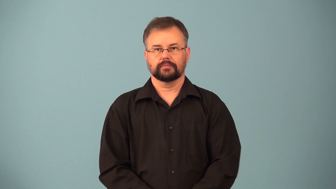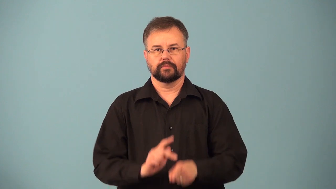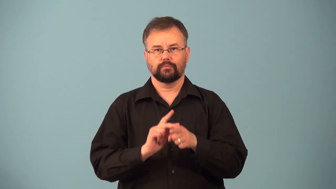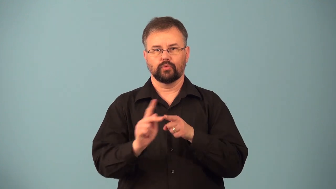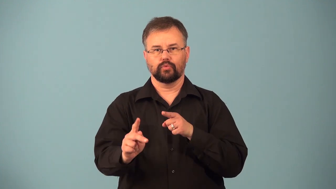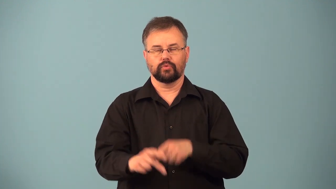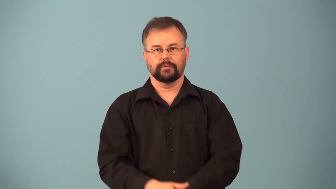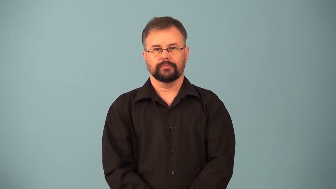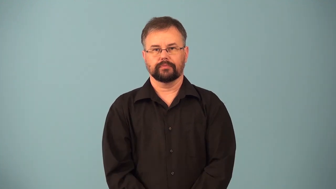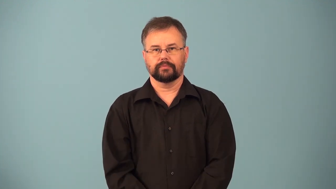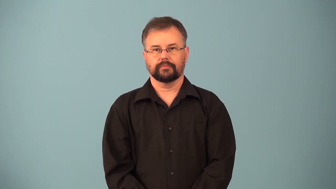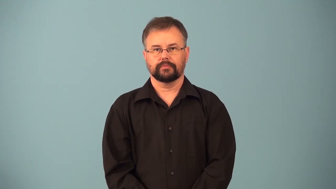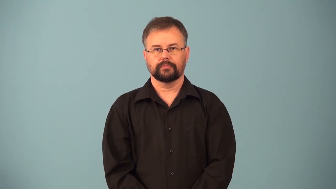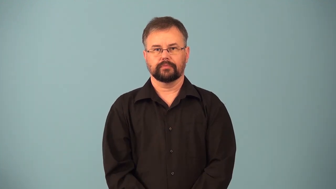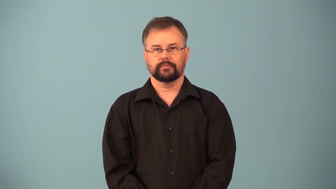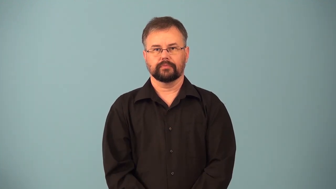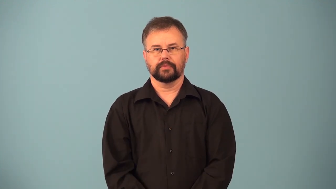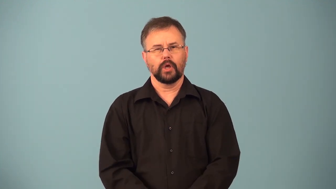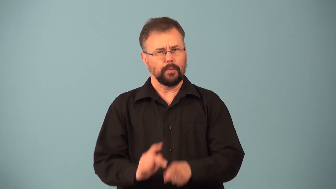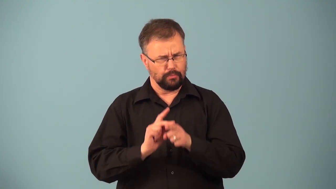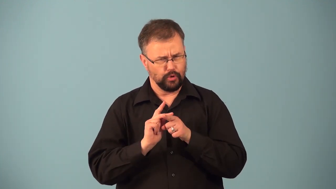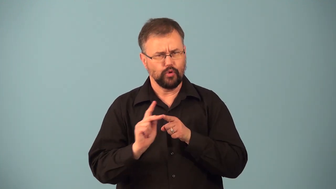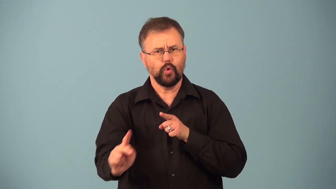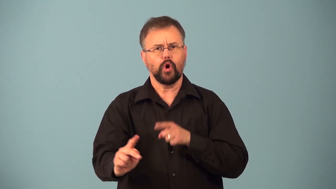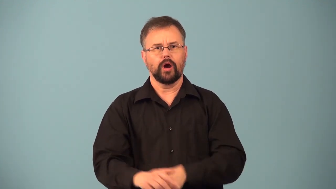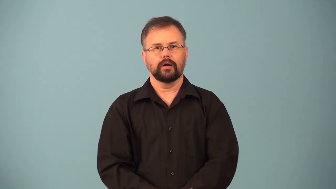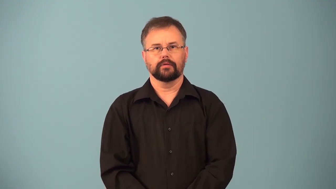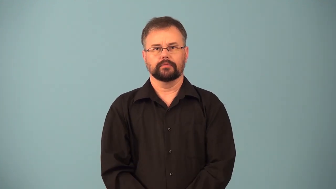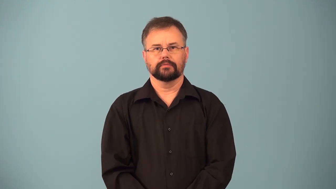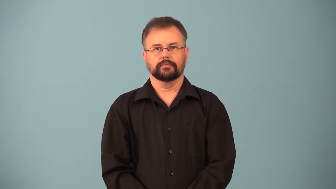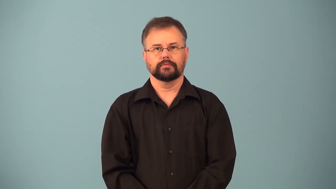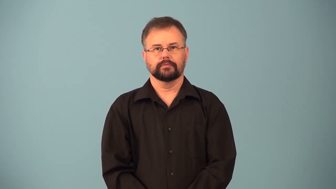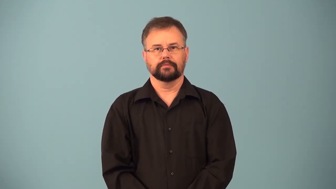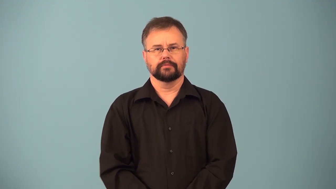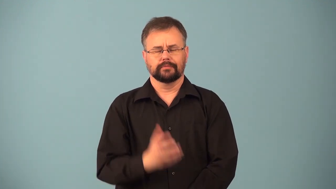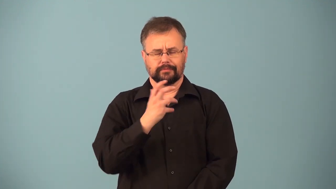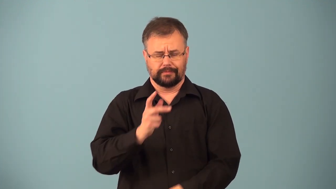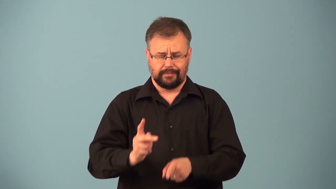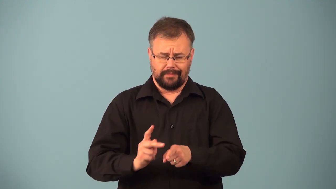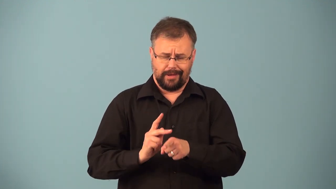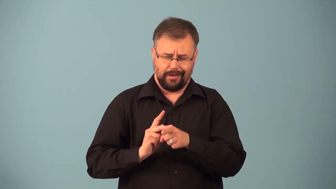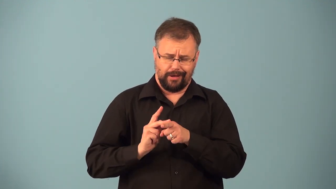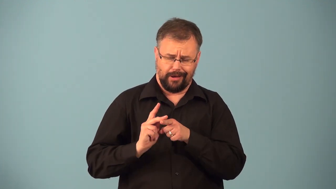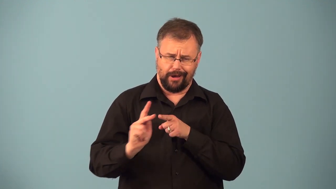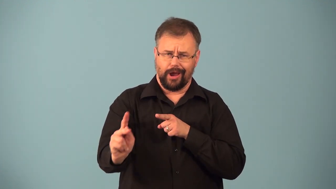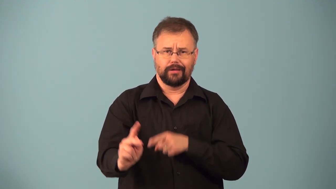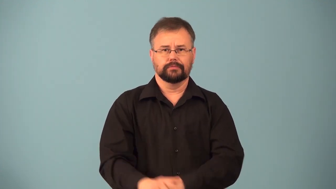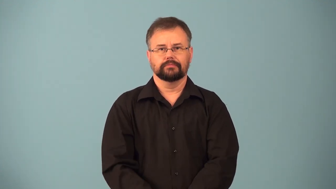pure